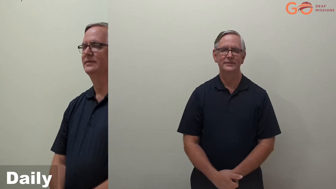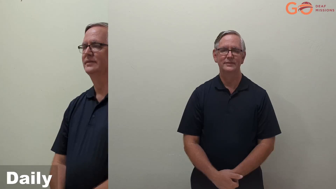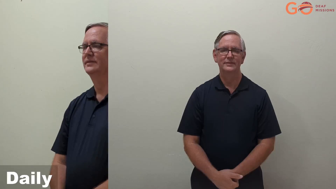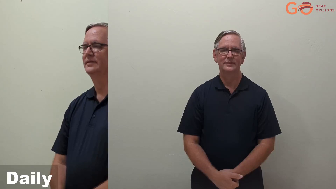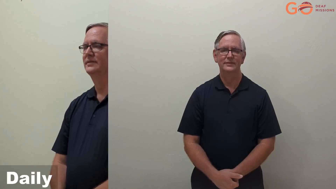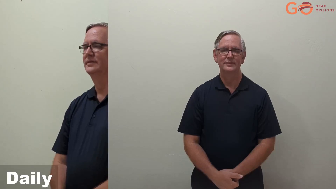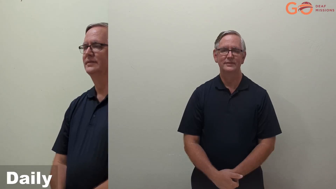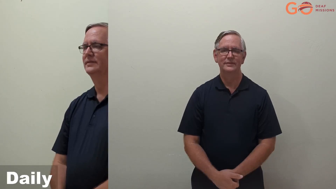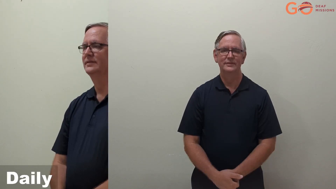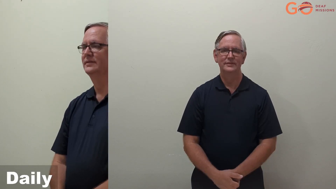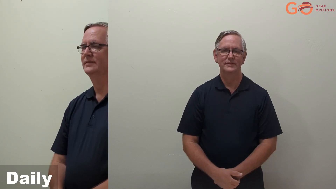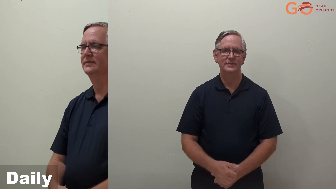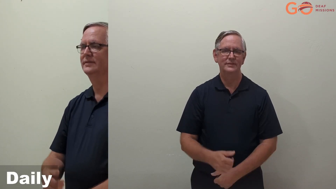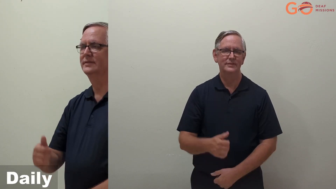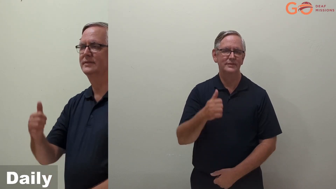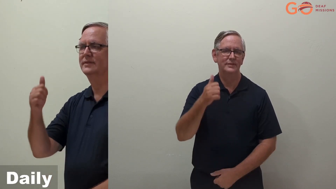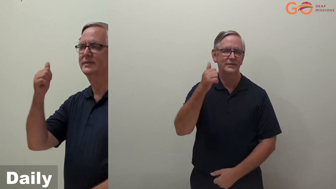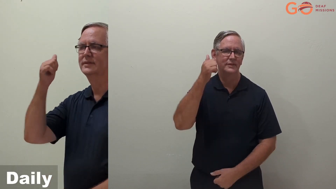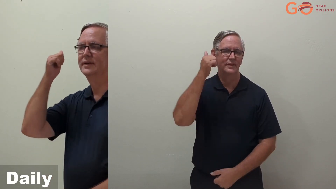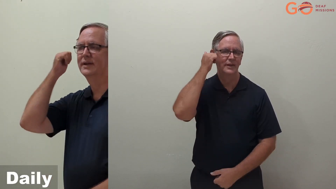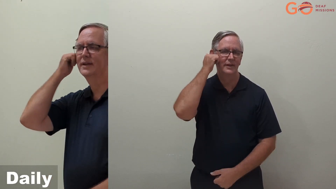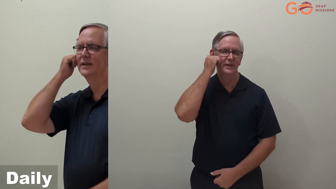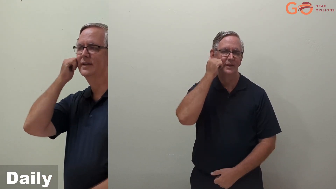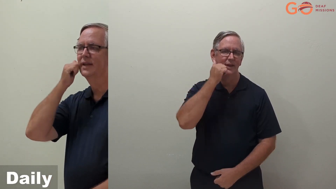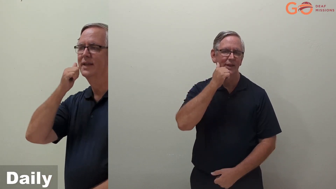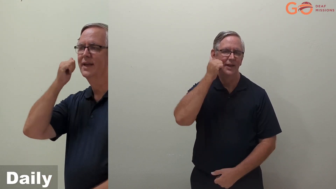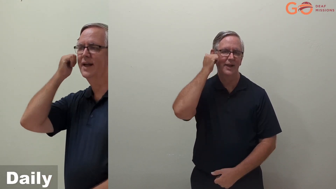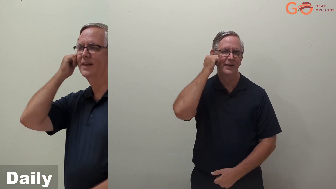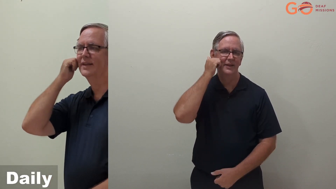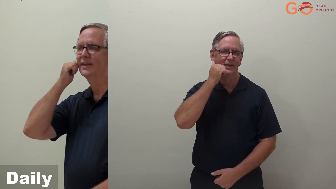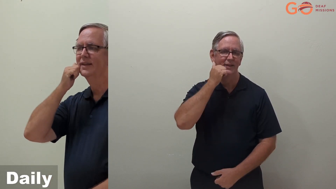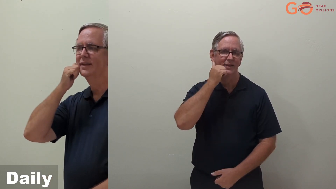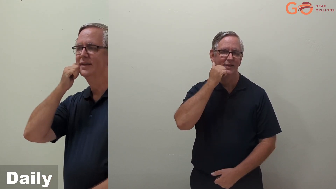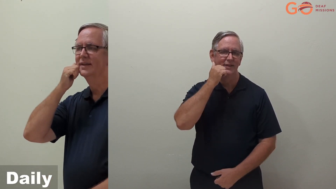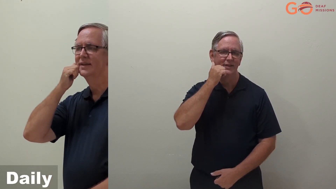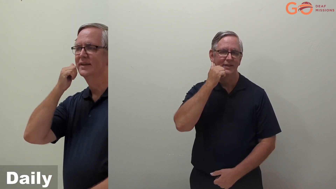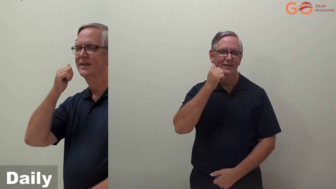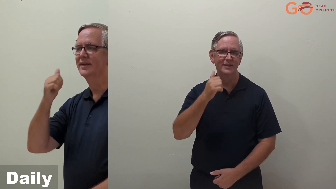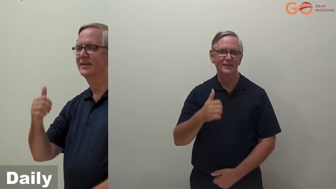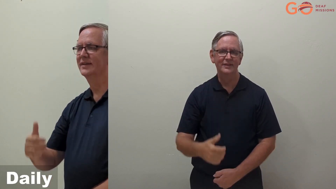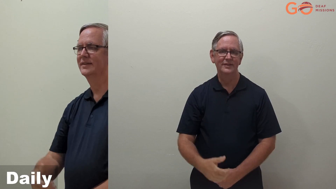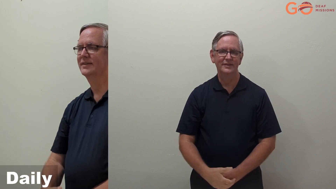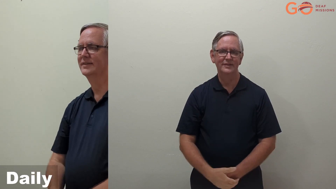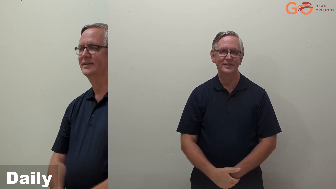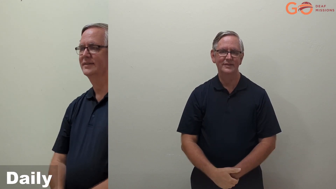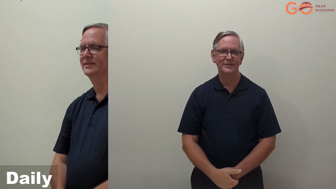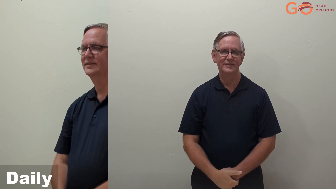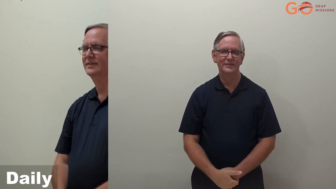Daily